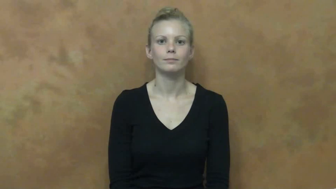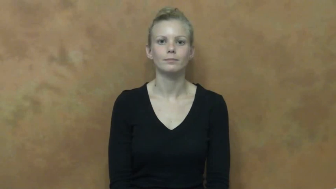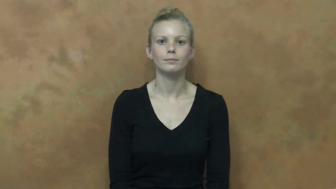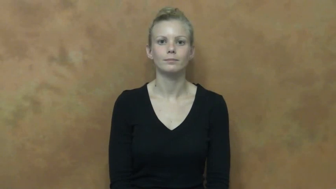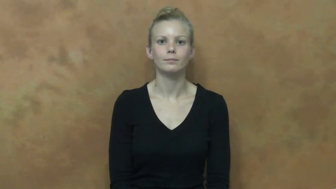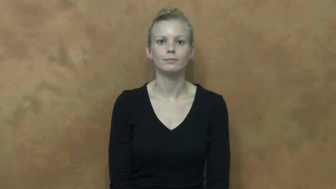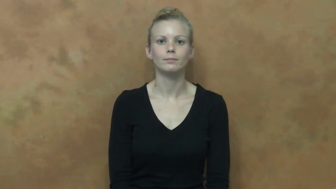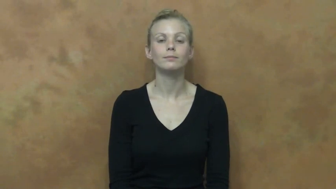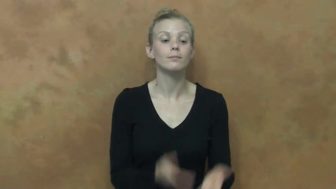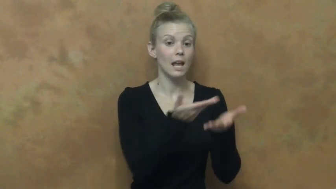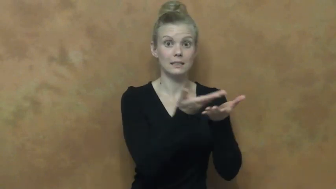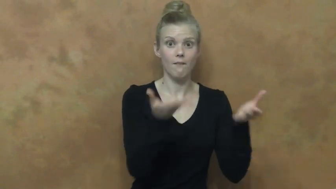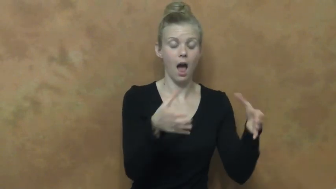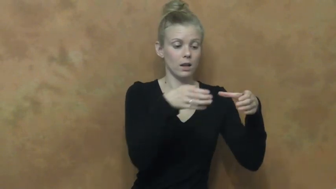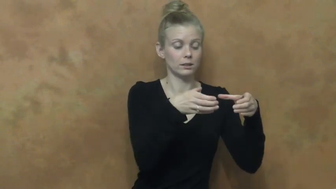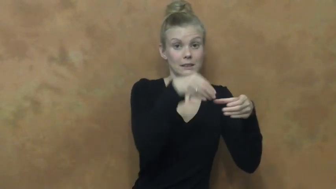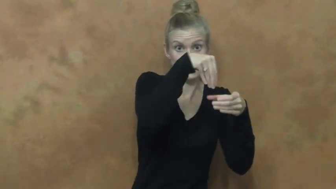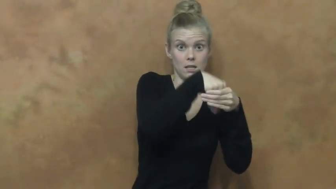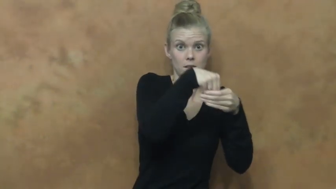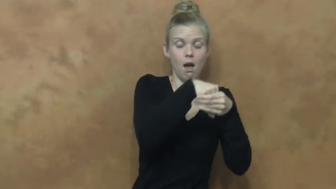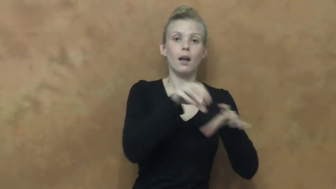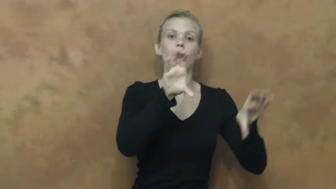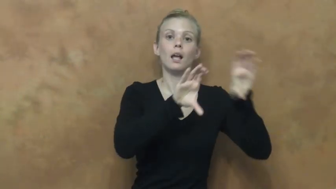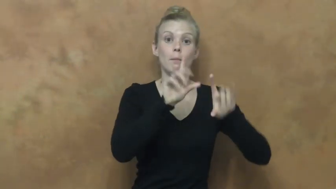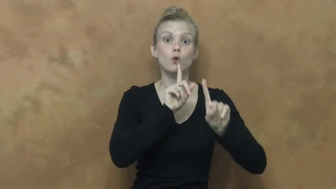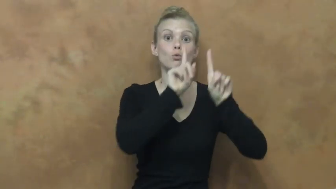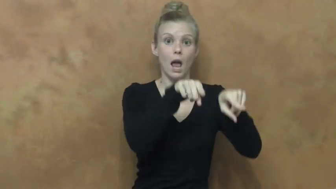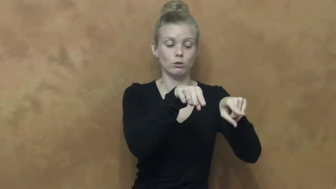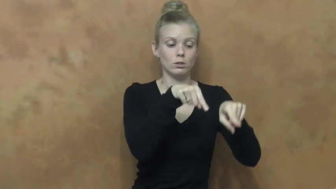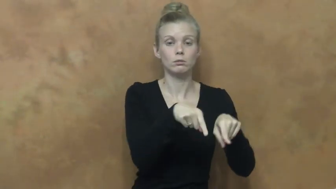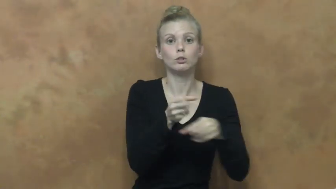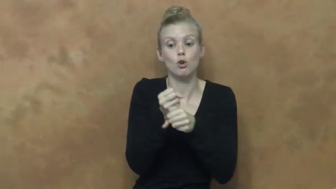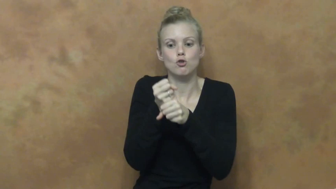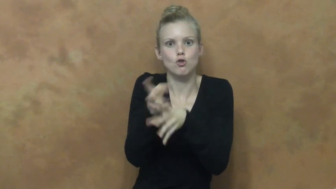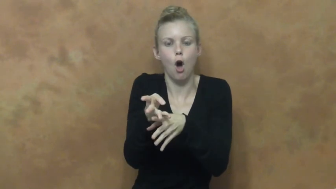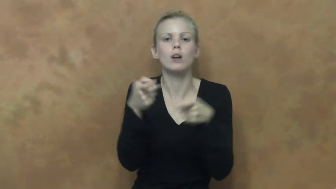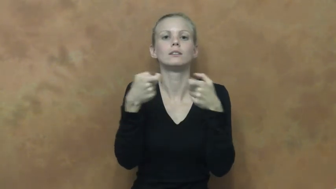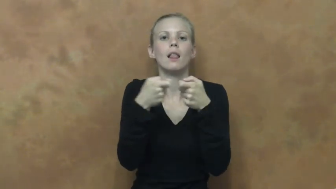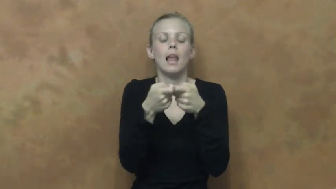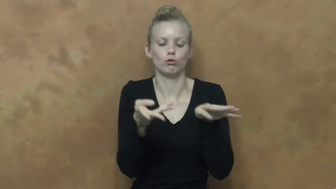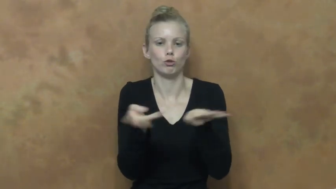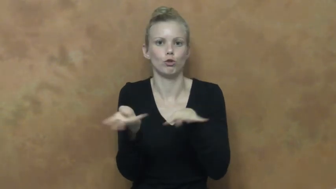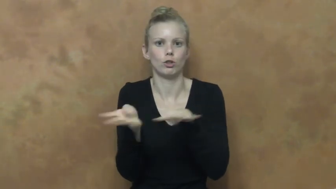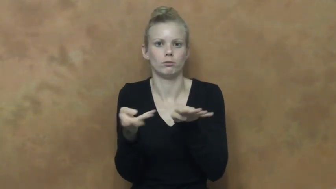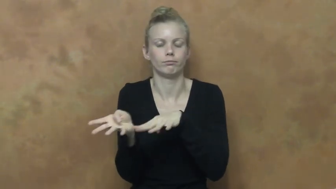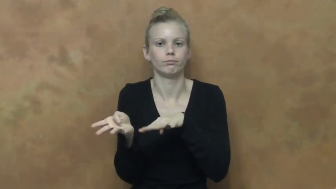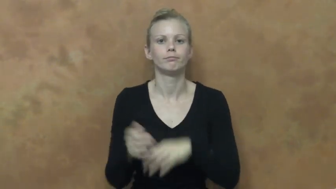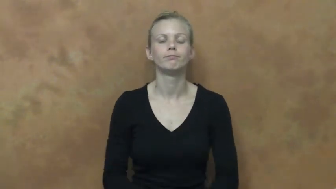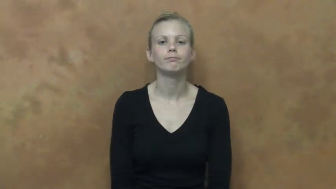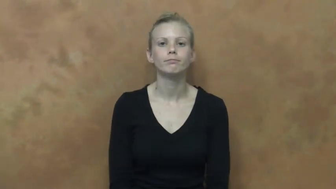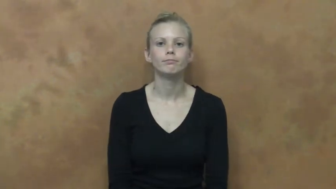cell